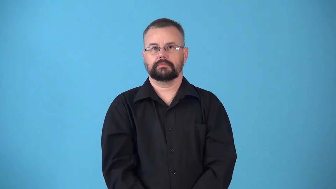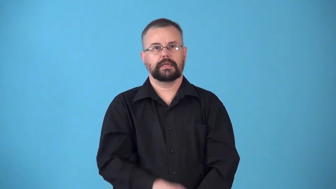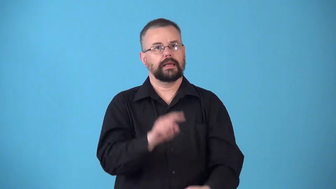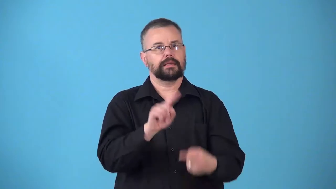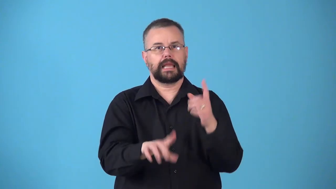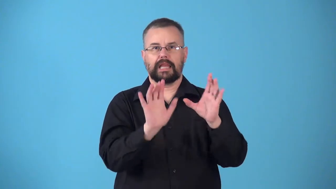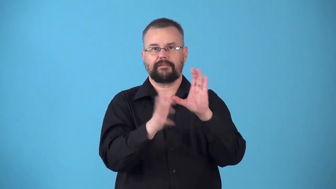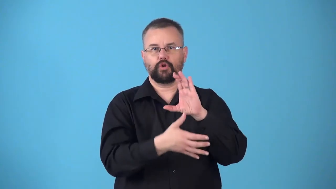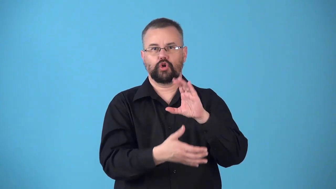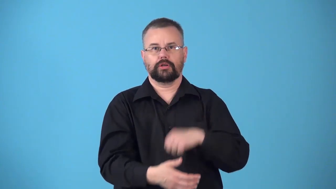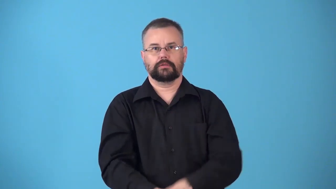nonconvertible